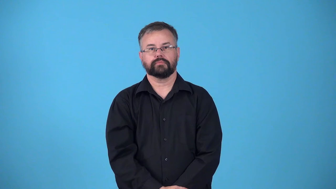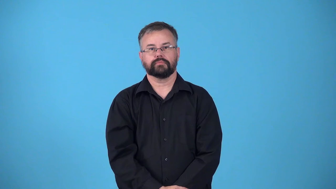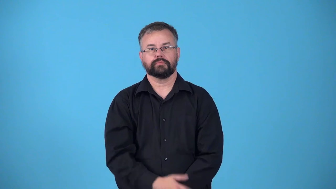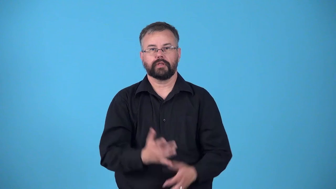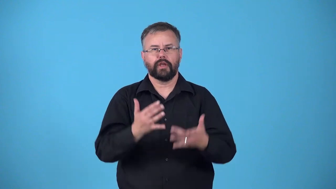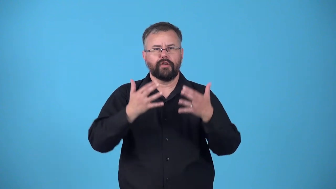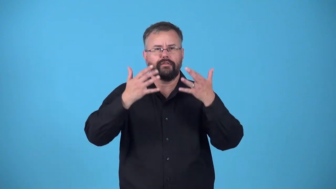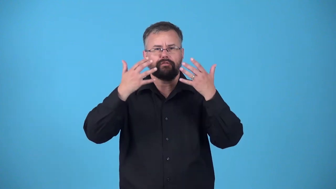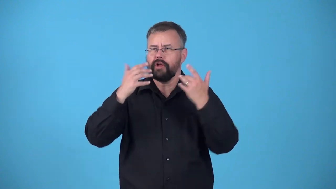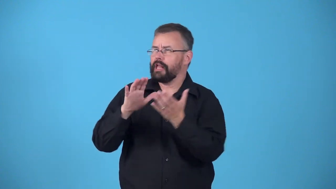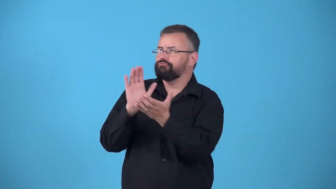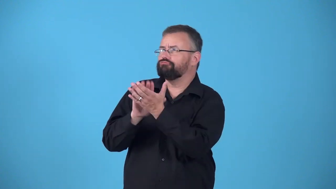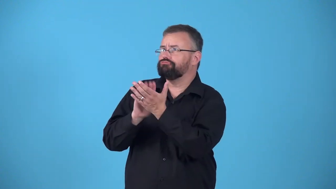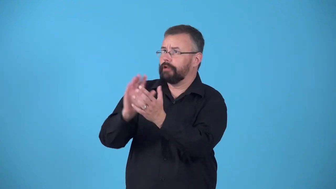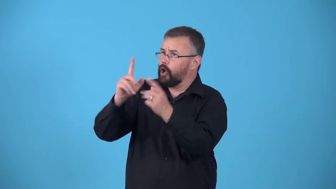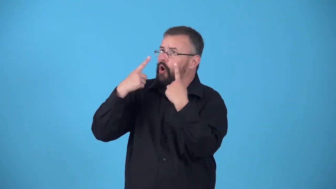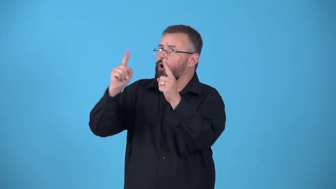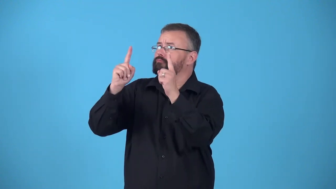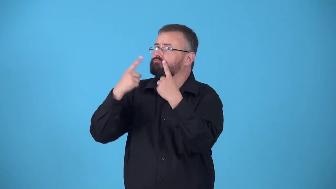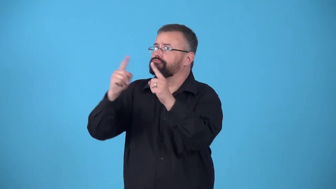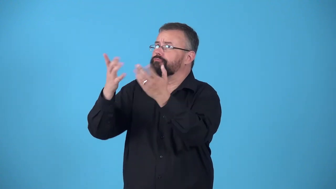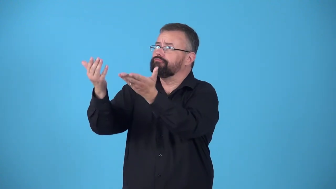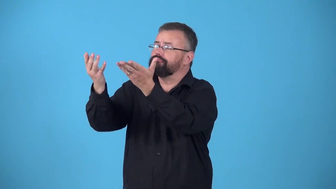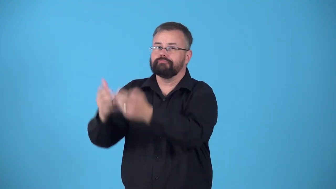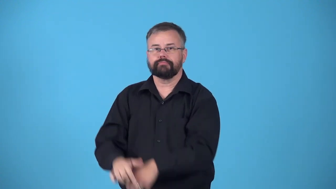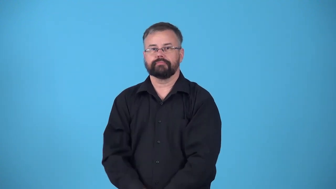good will,goodwill